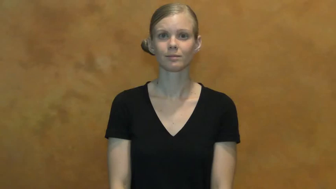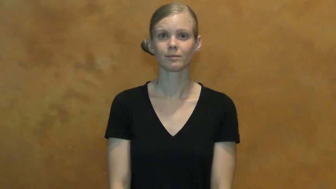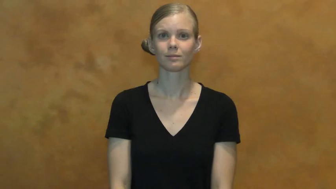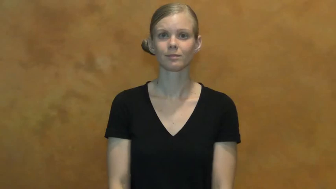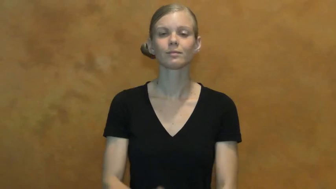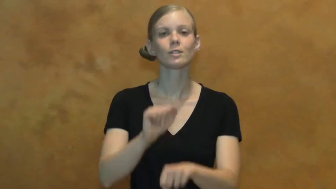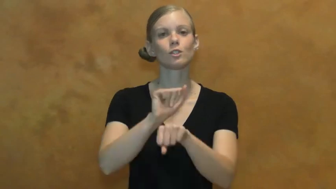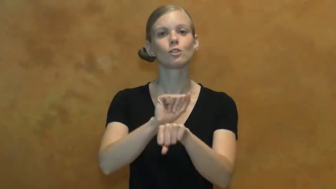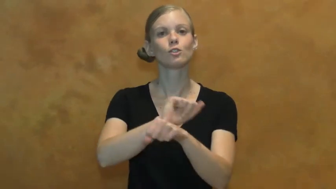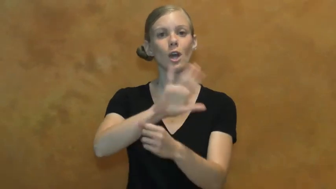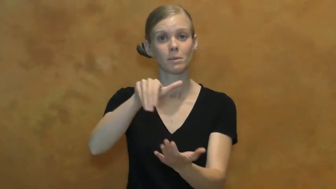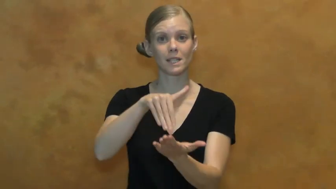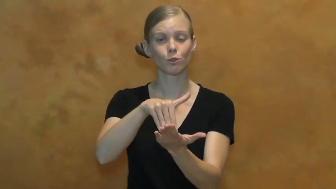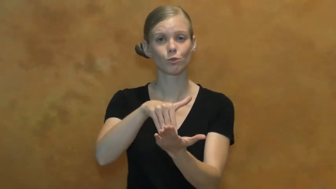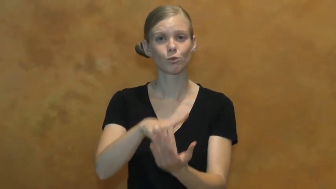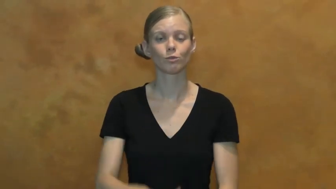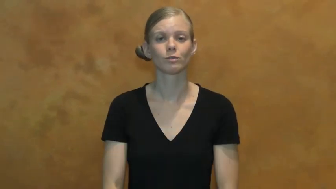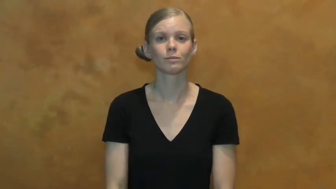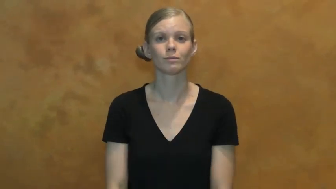job center